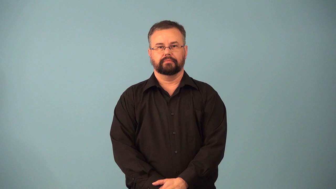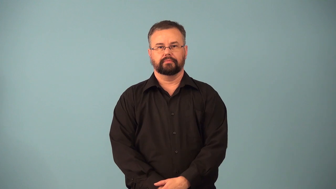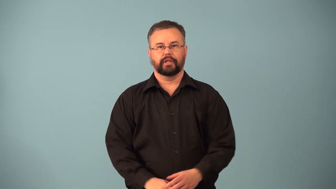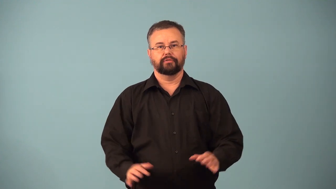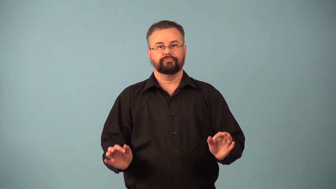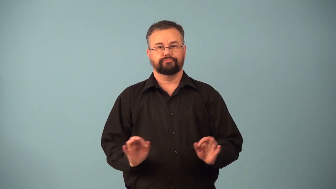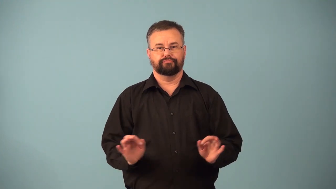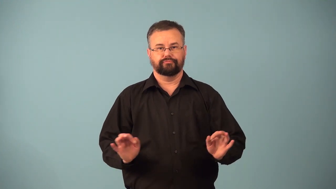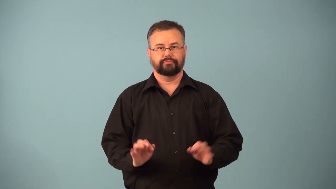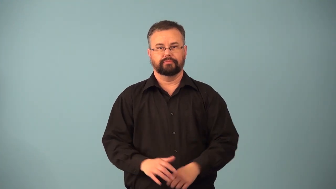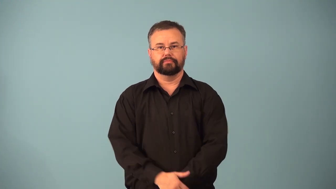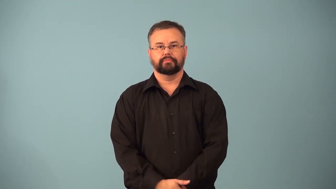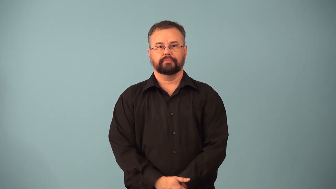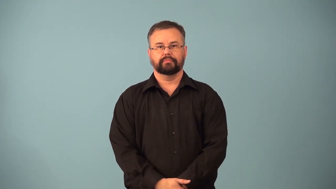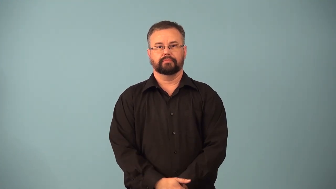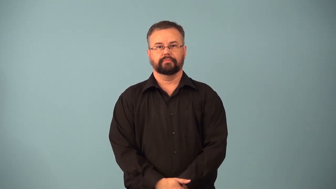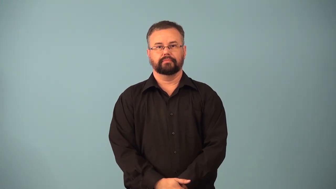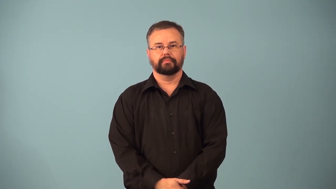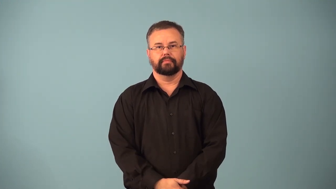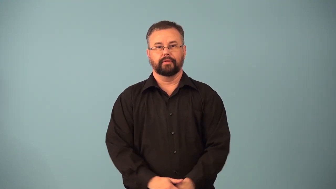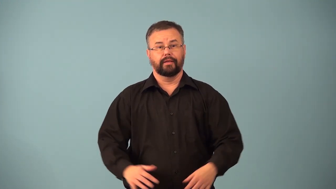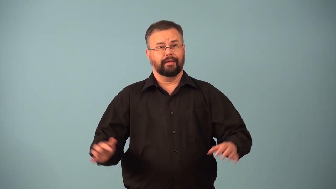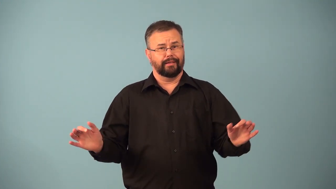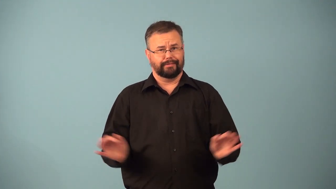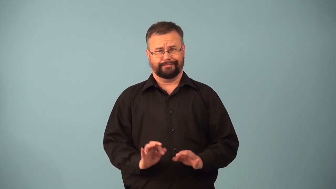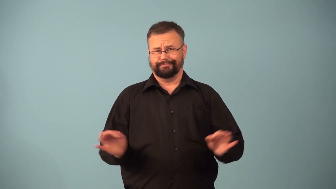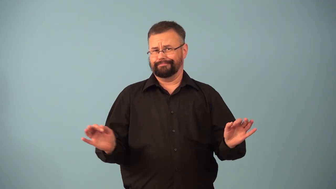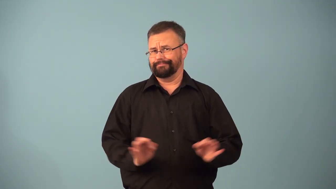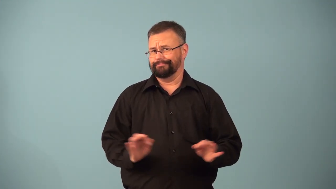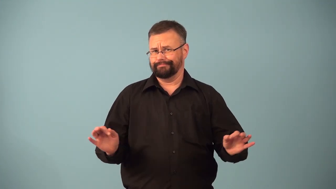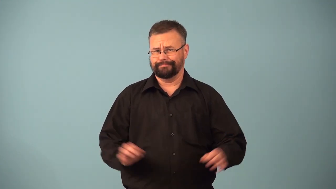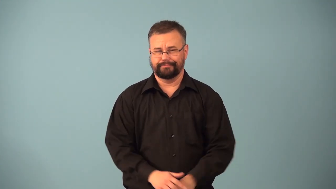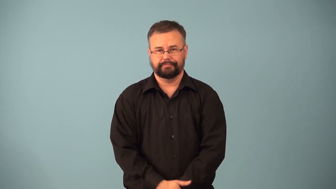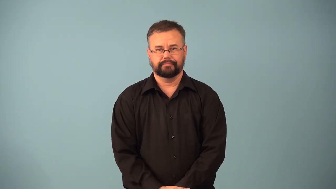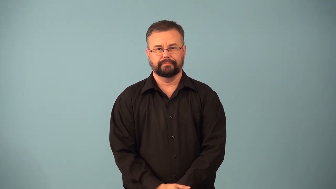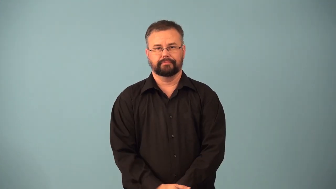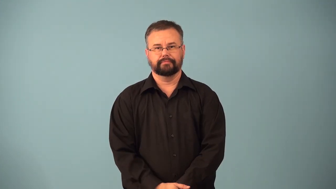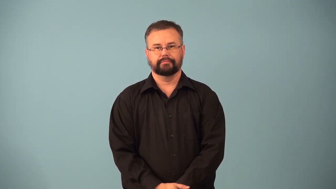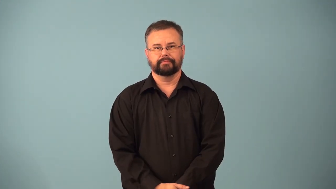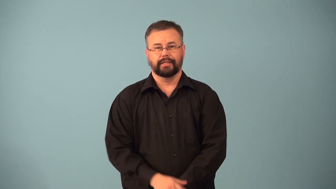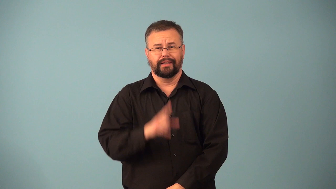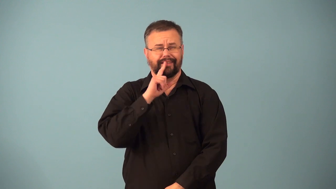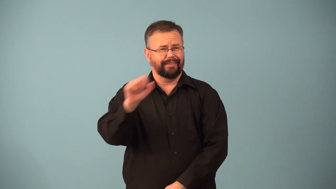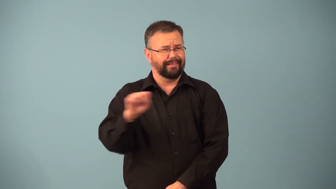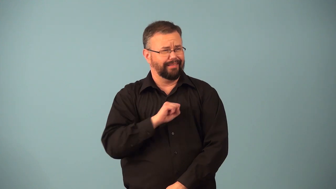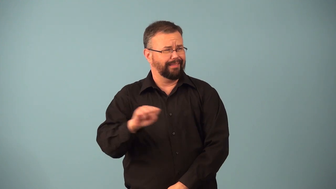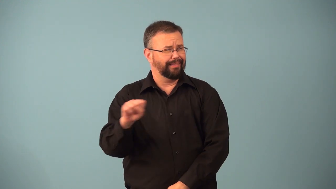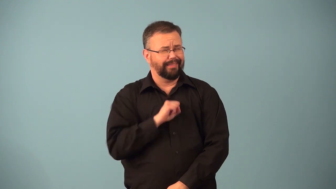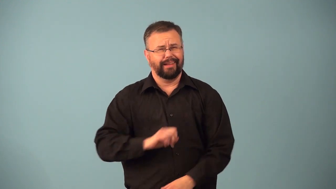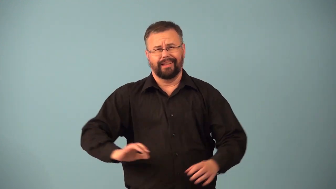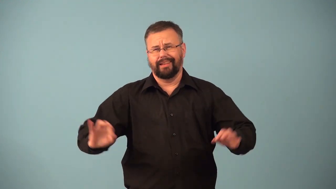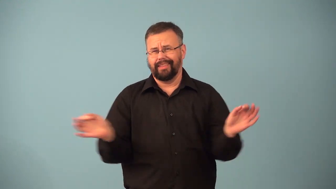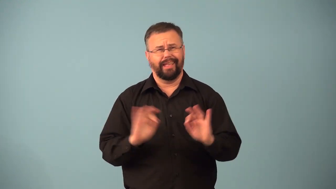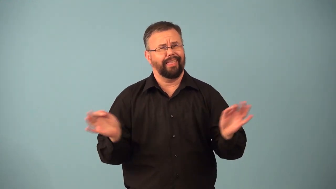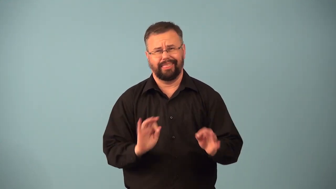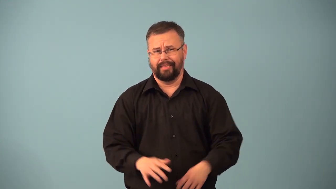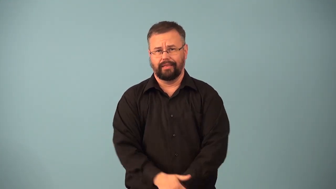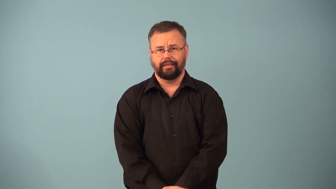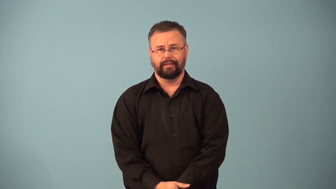dinky,dinkier,dinkiest